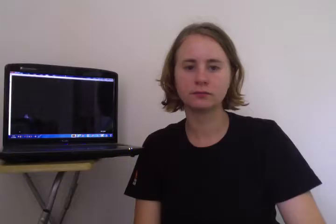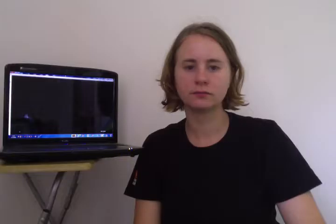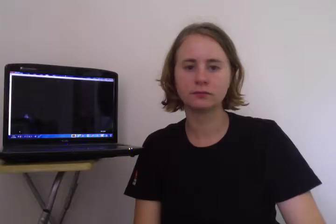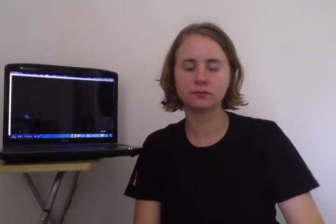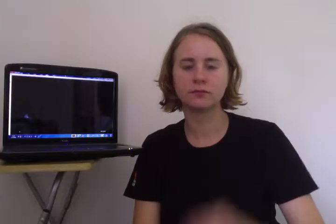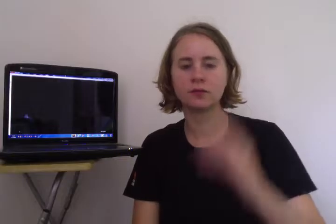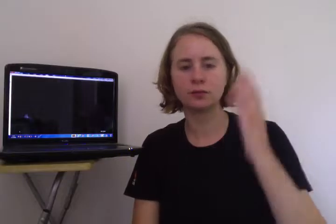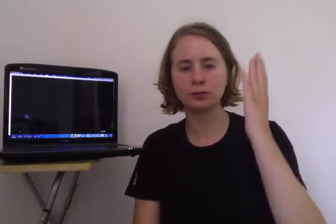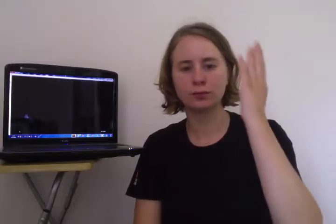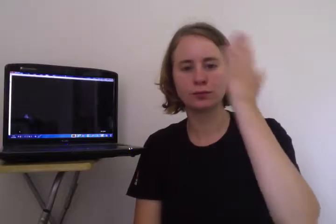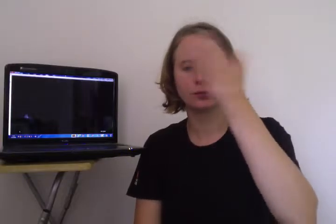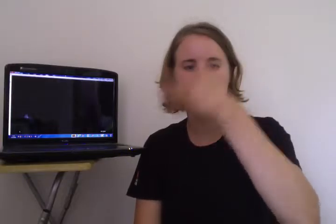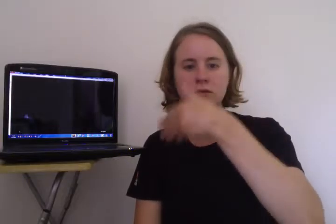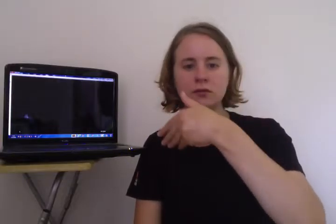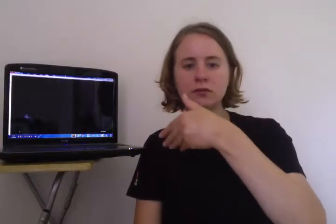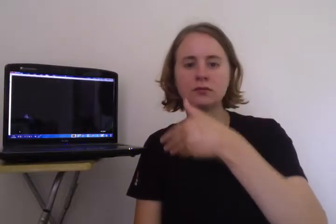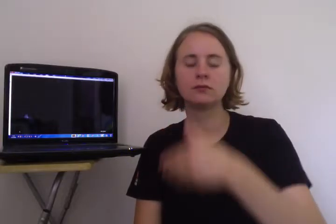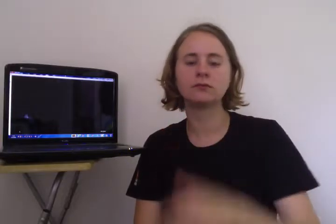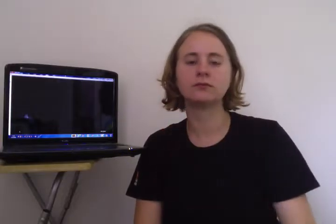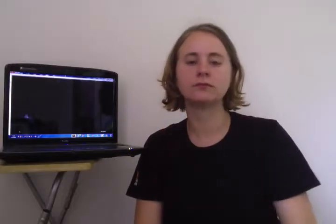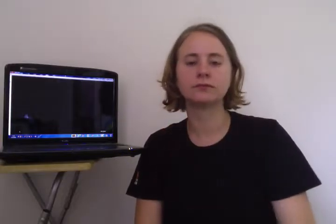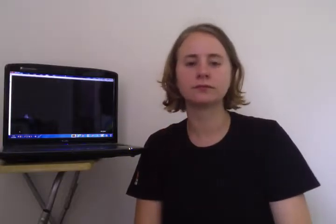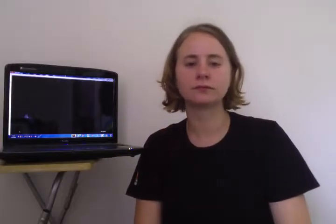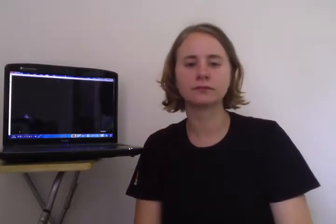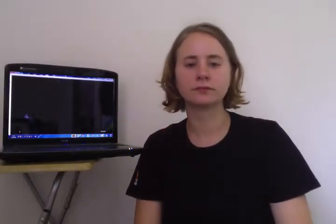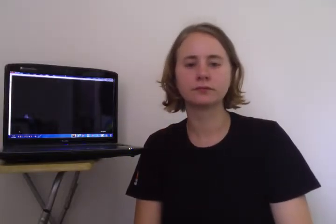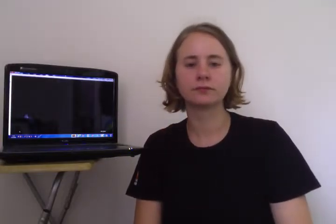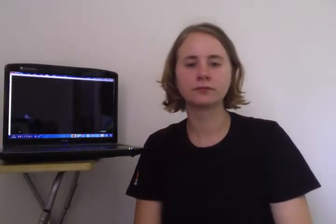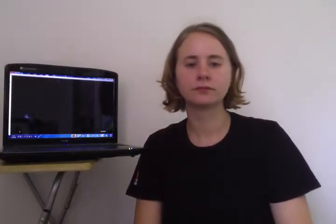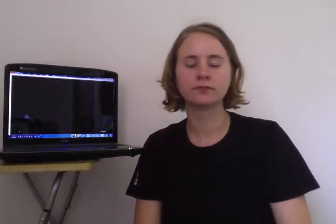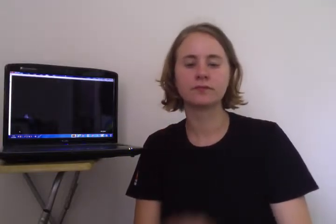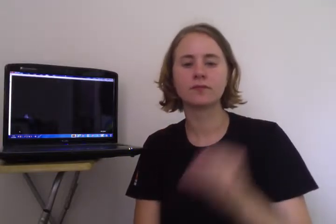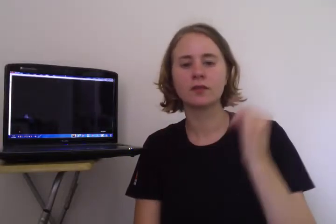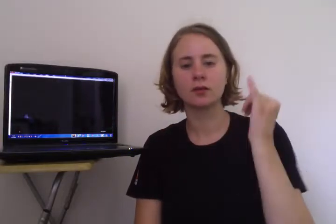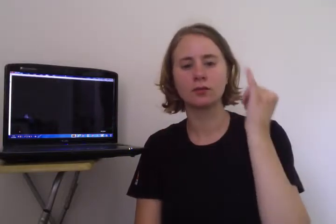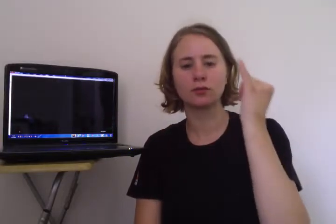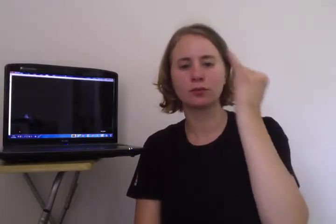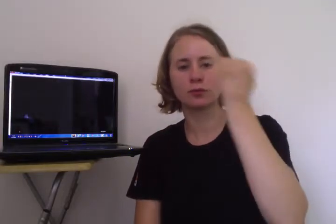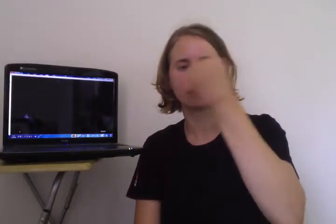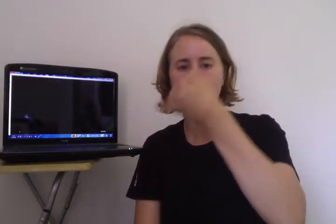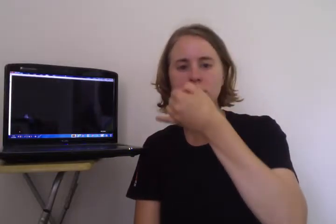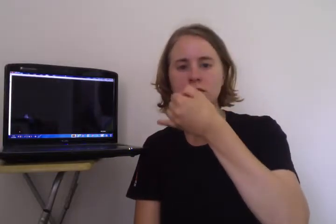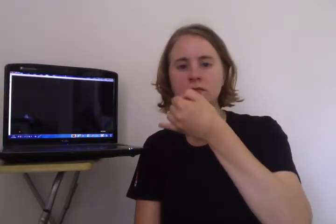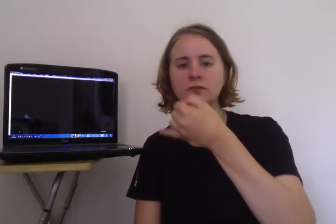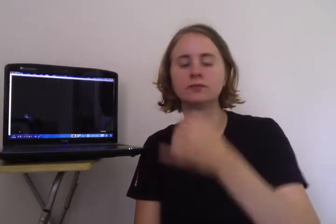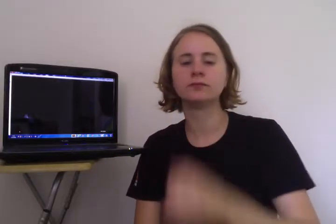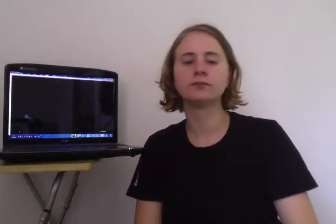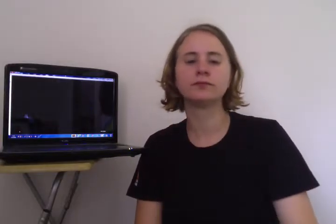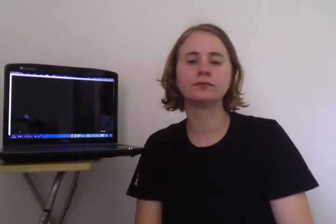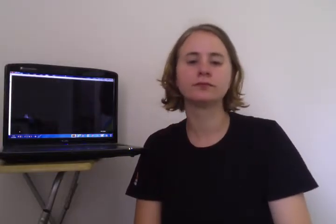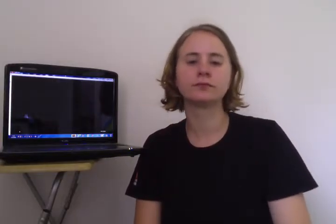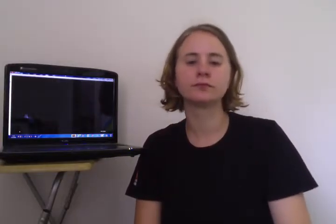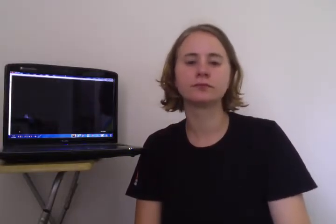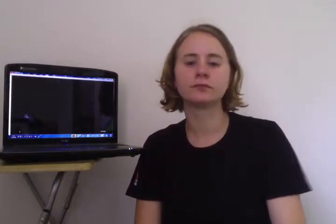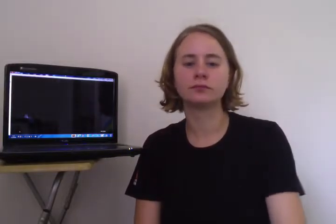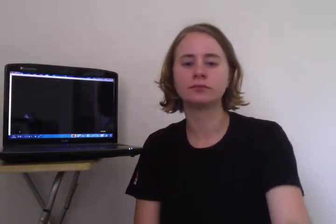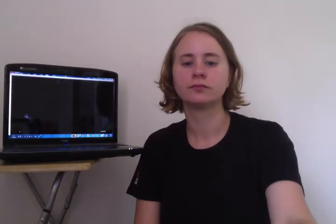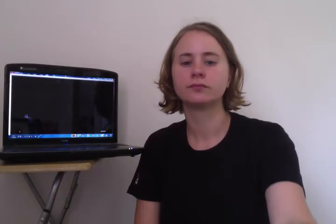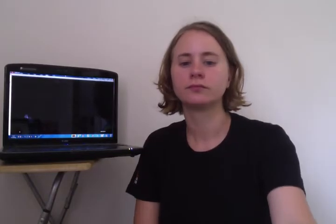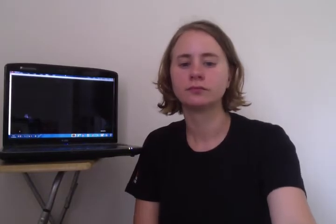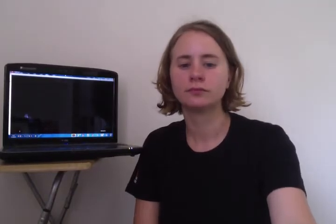black